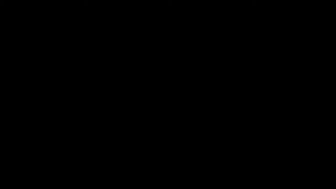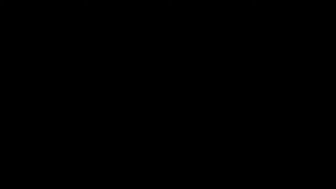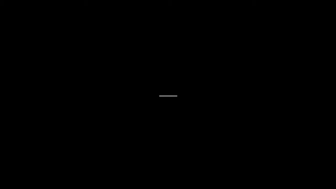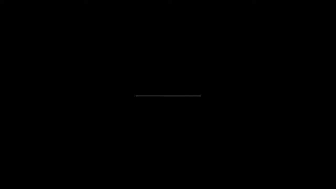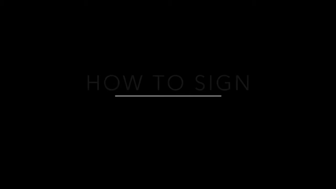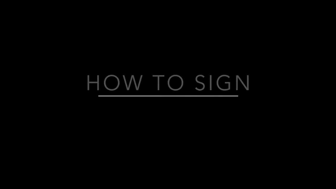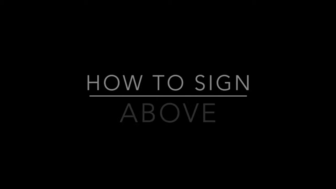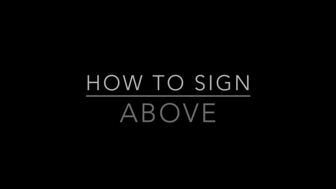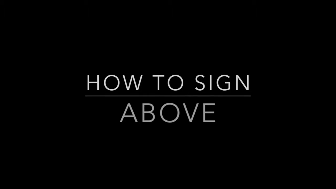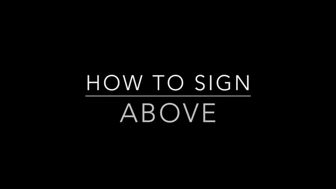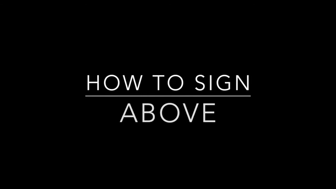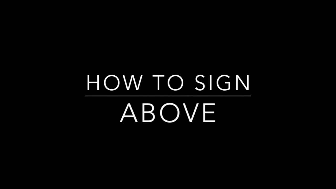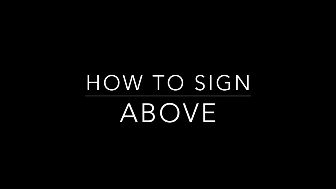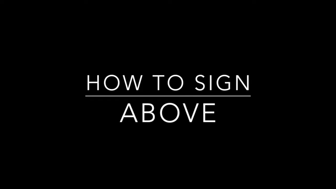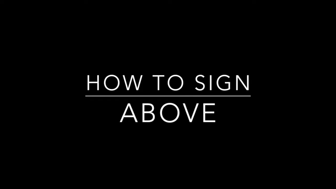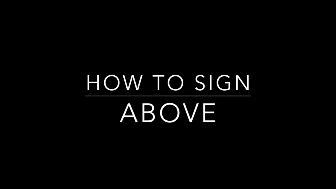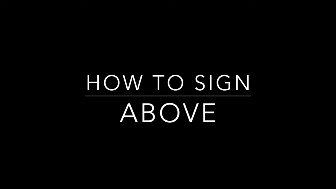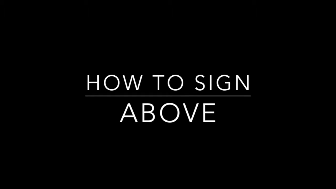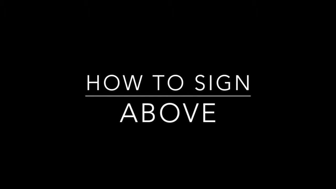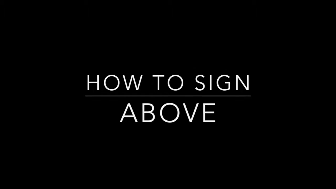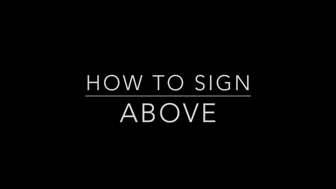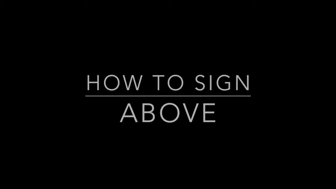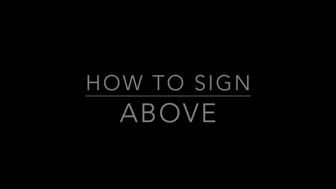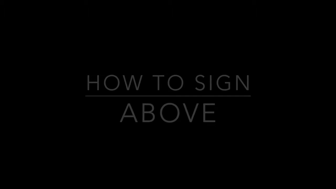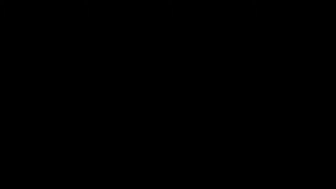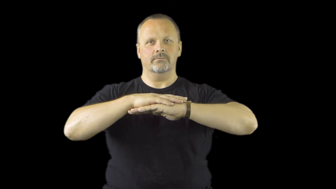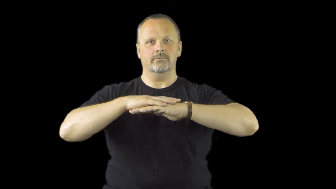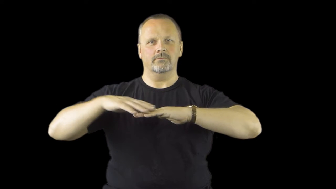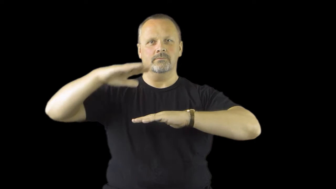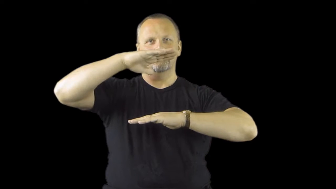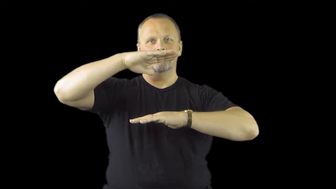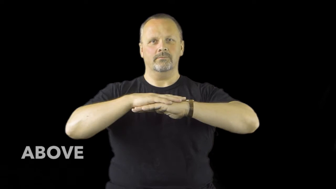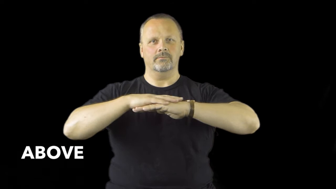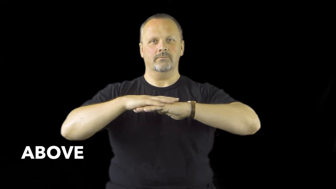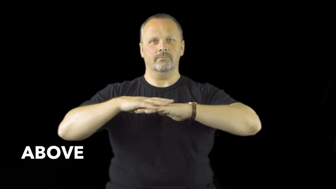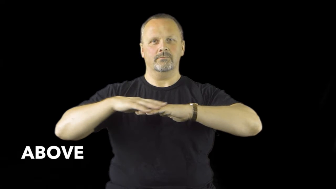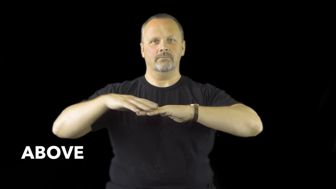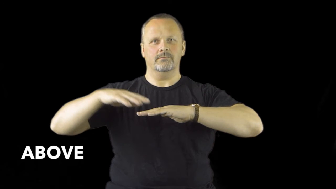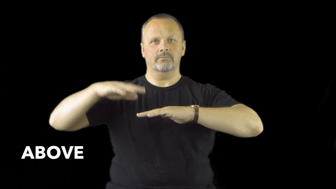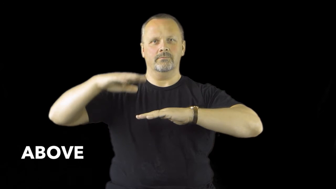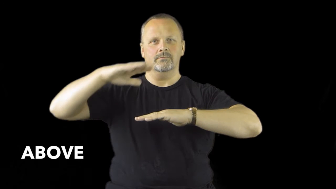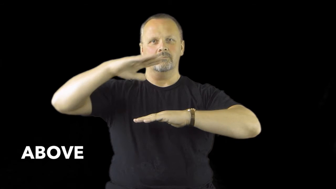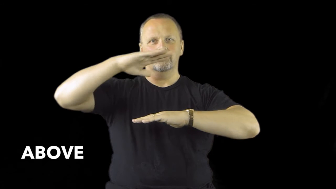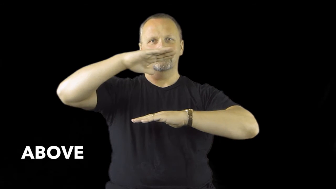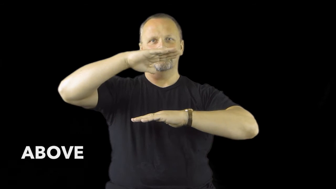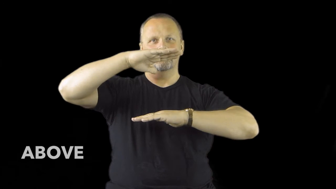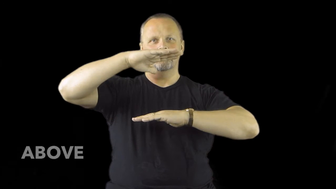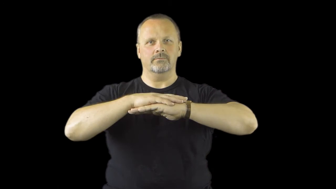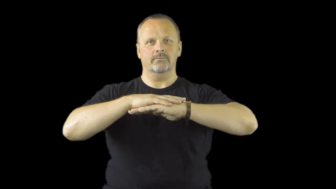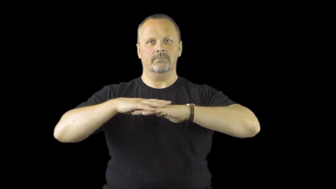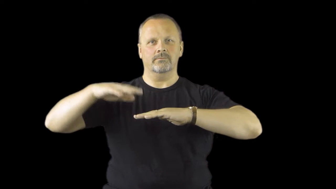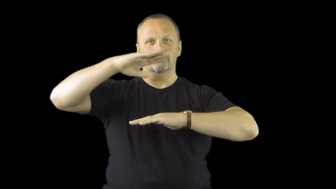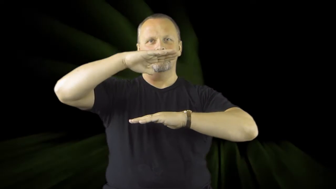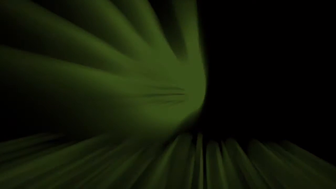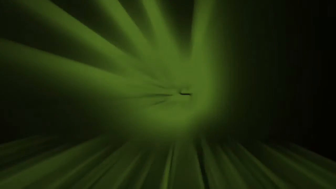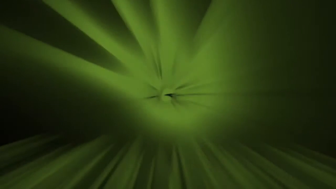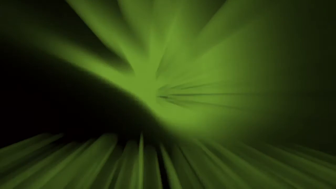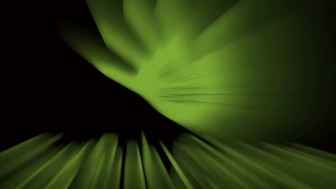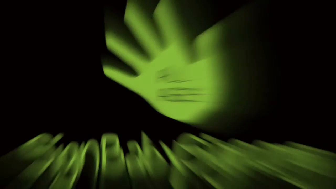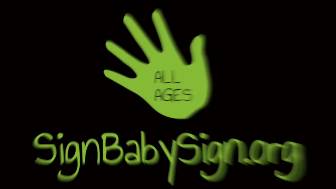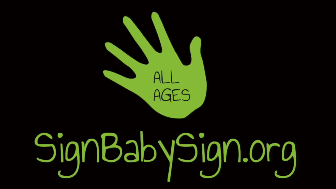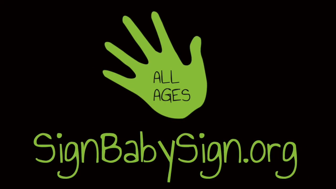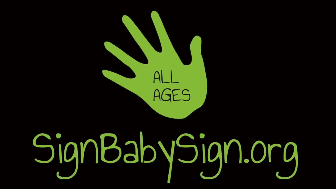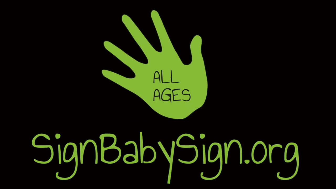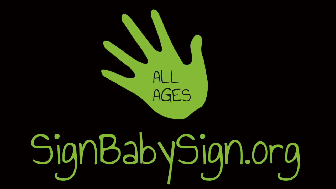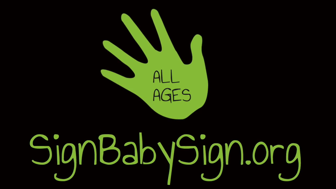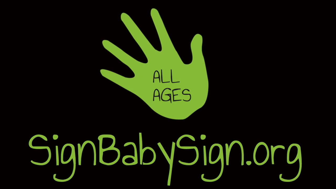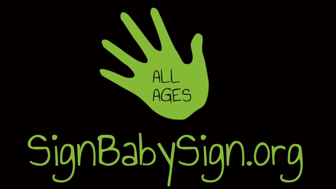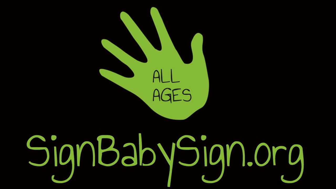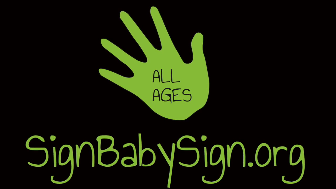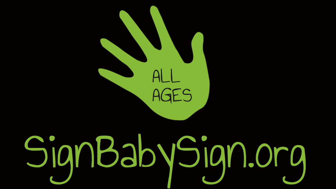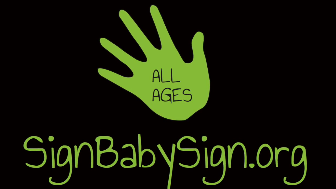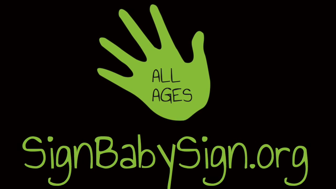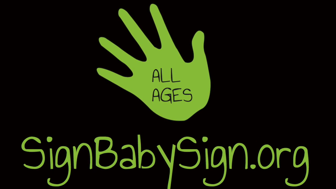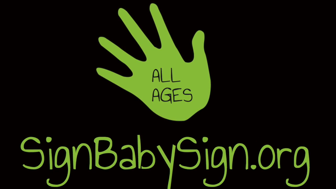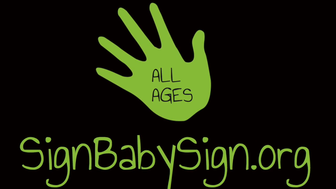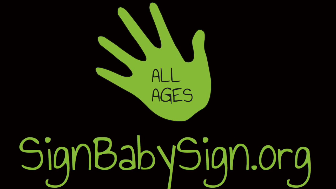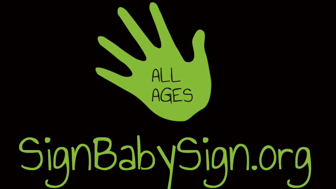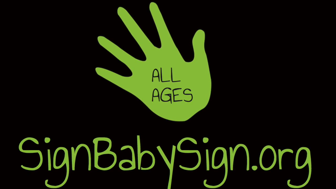Above